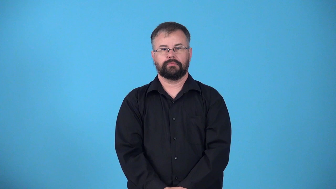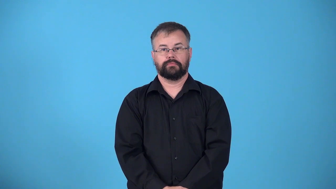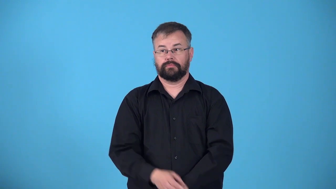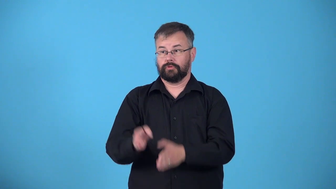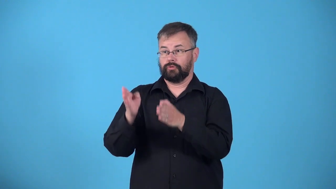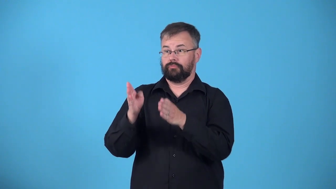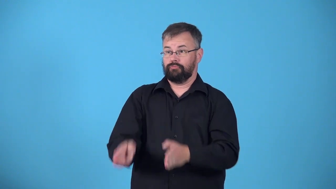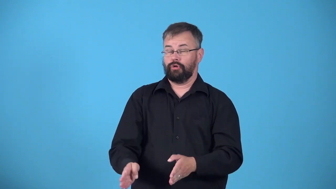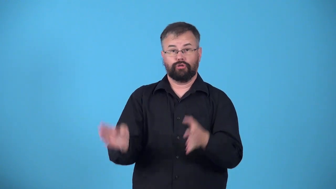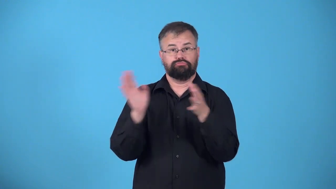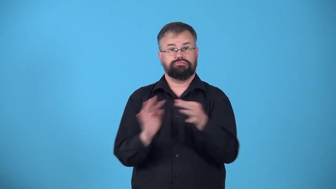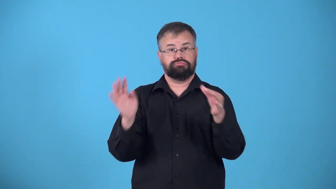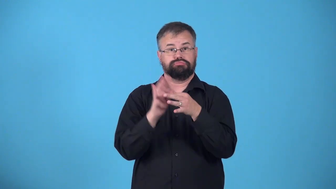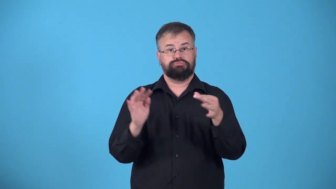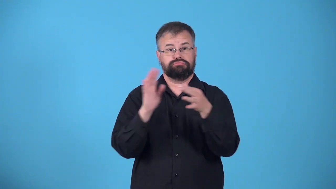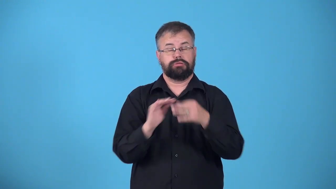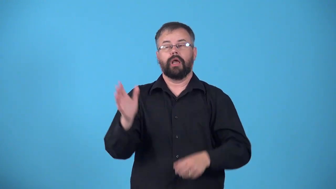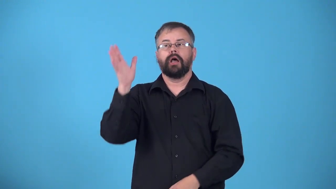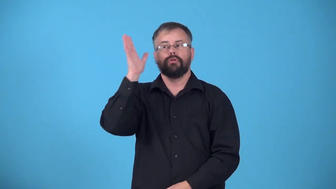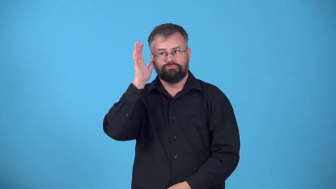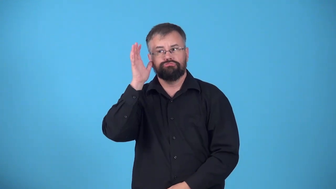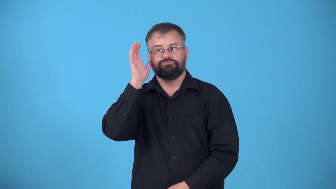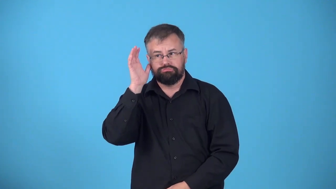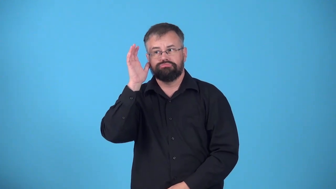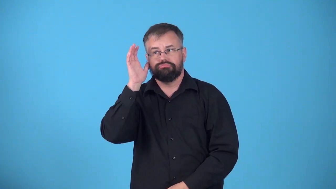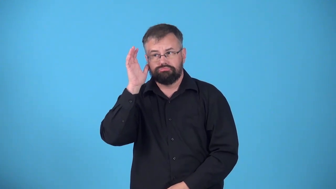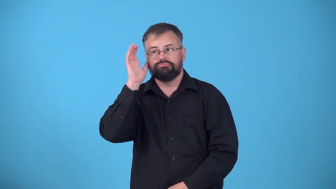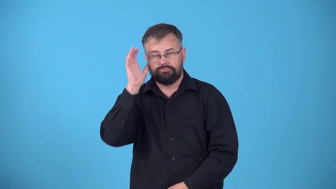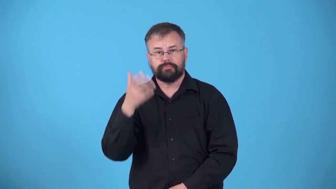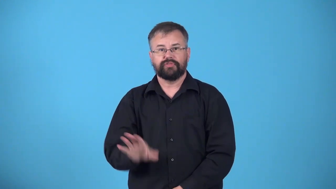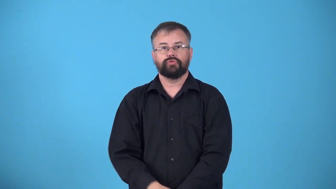hear out